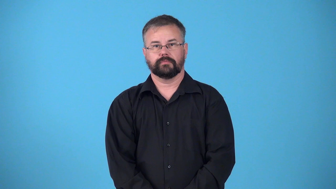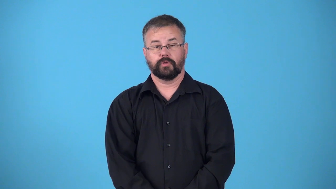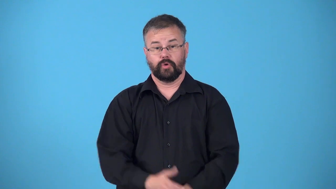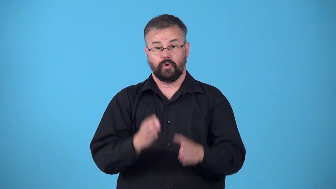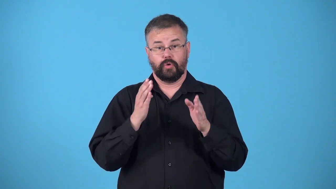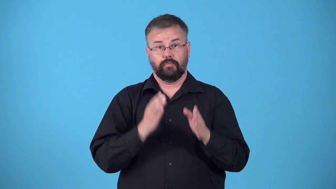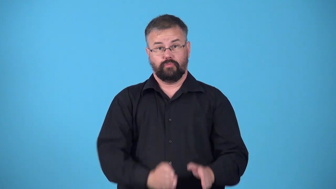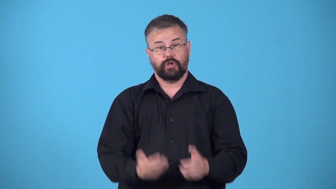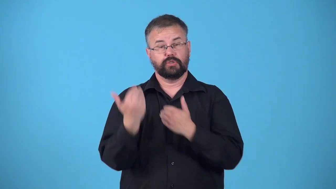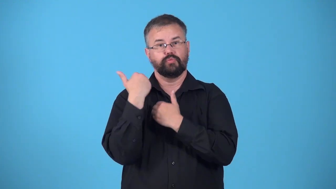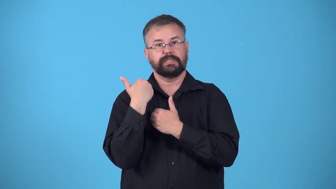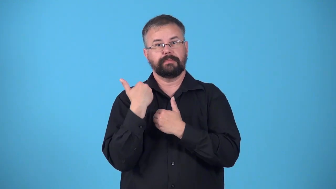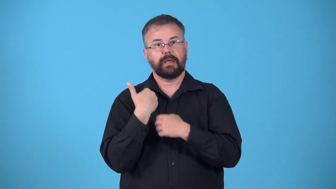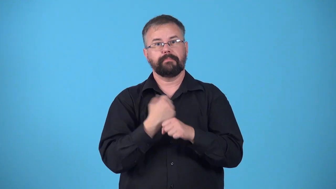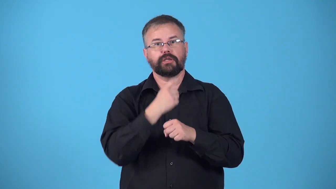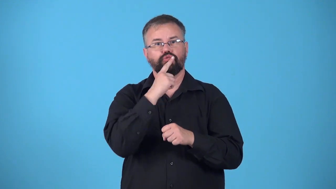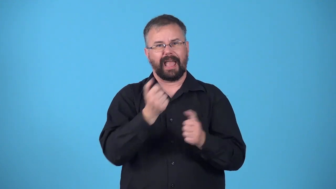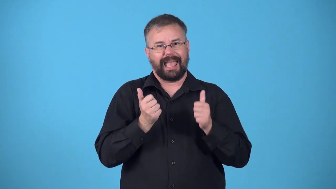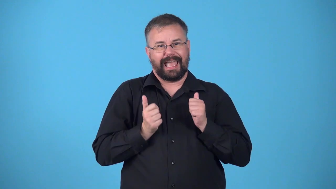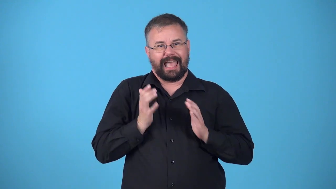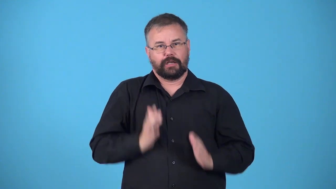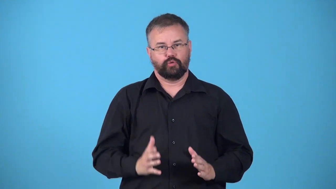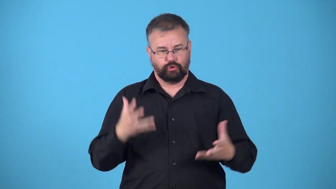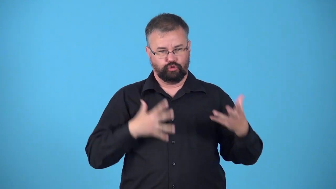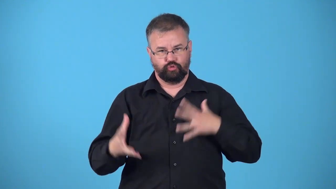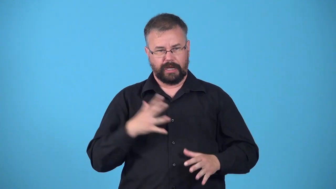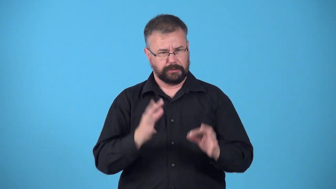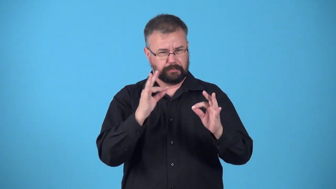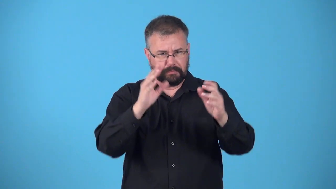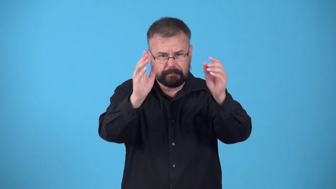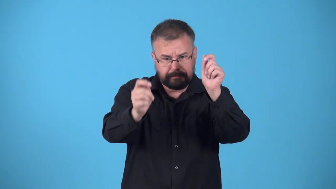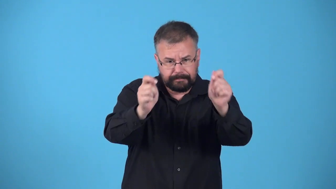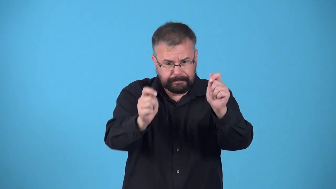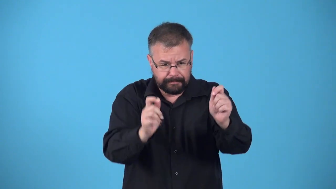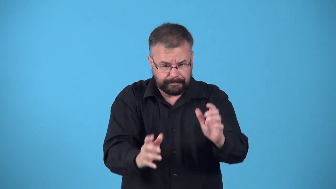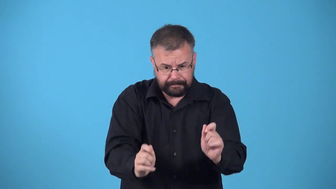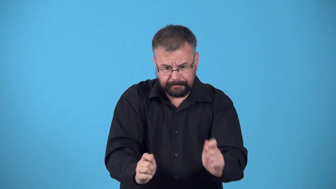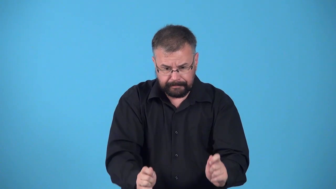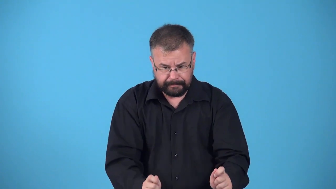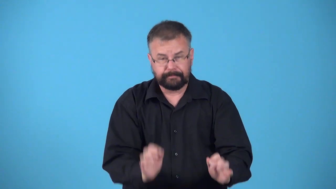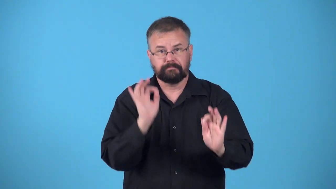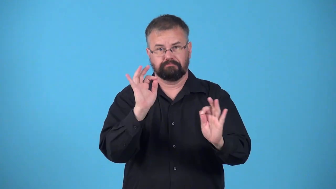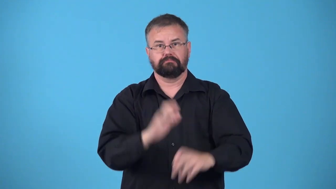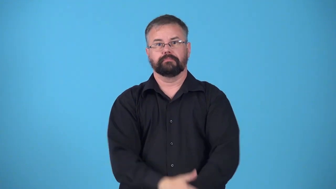dresser-job